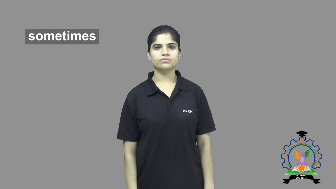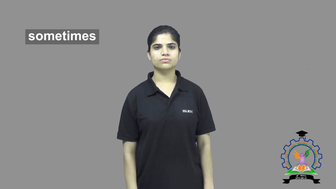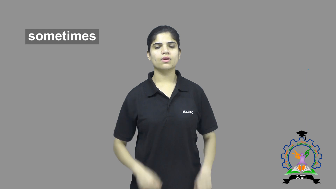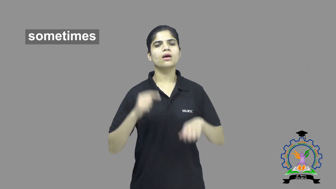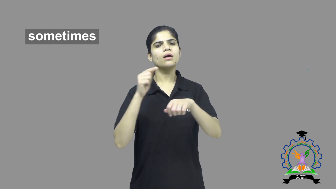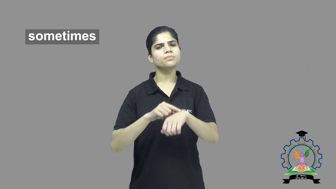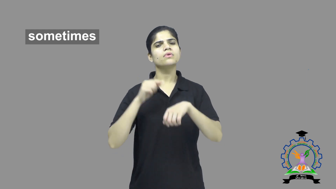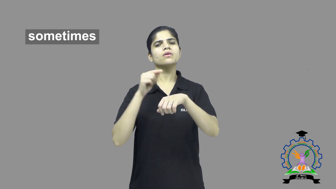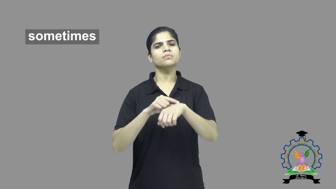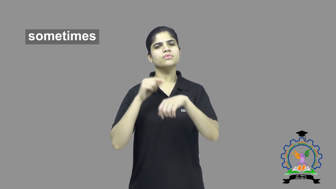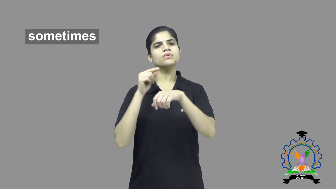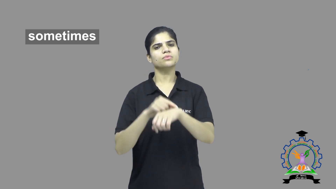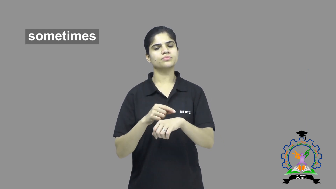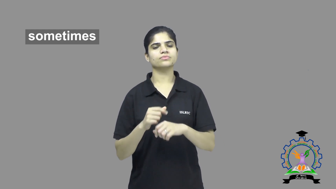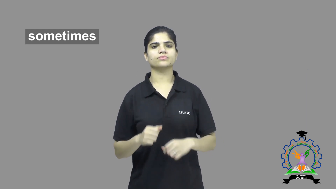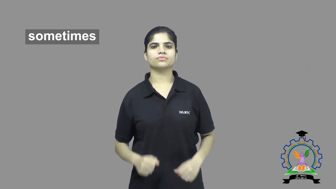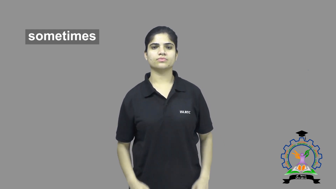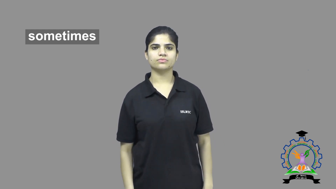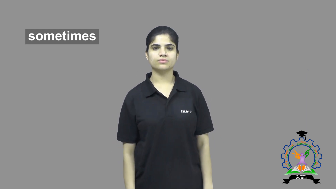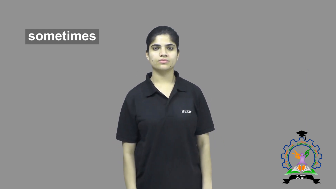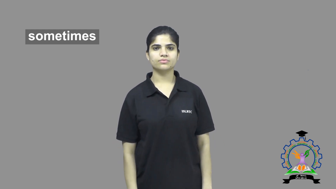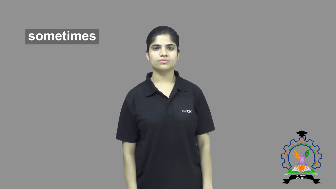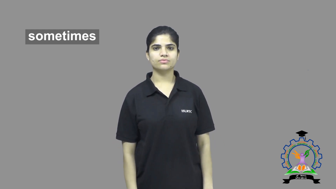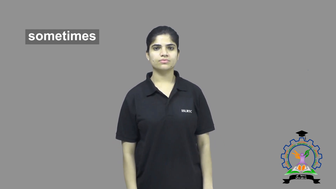sometimes